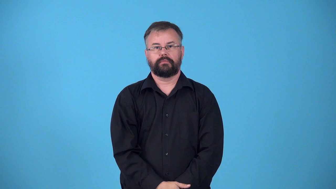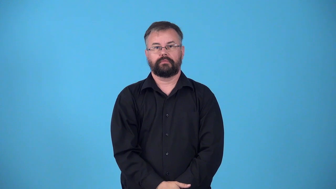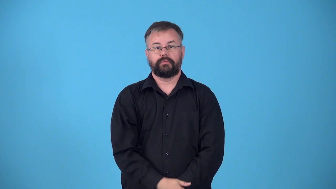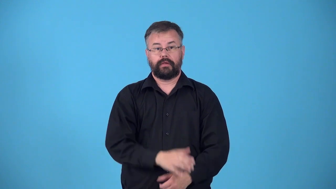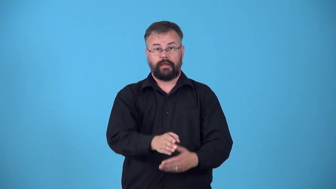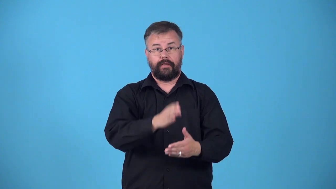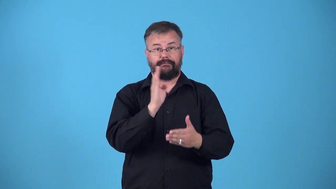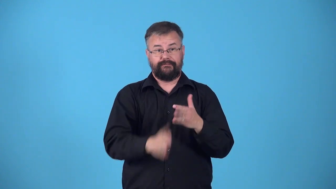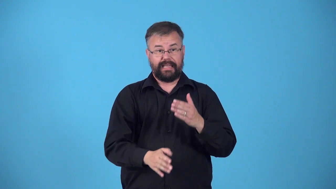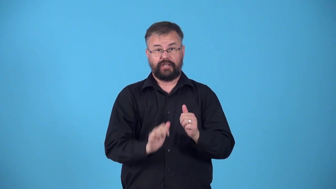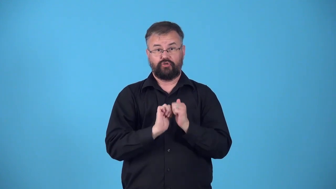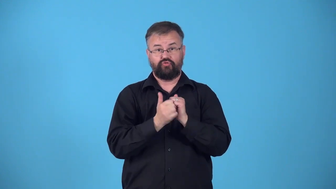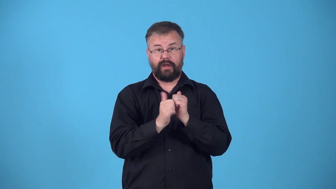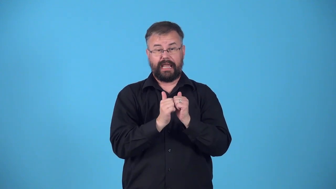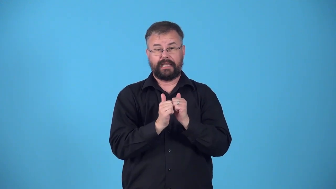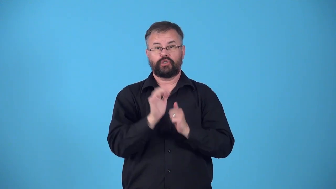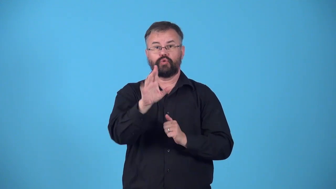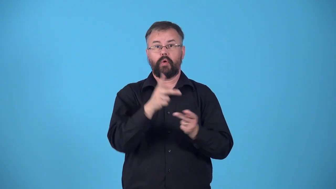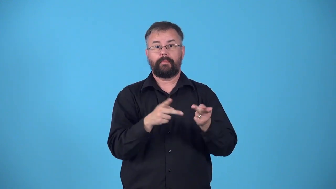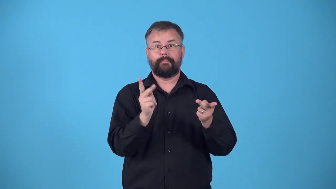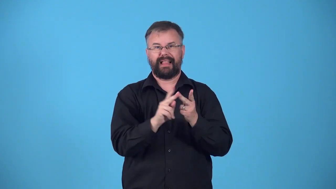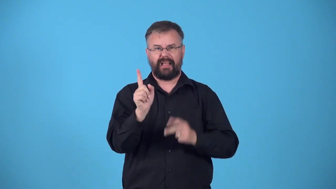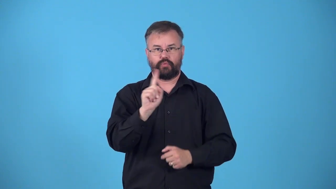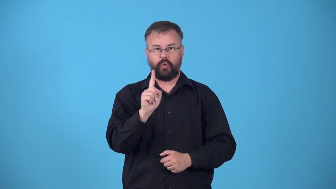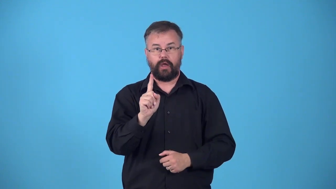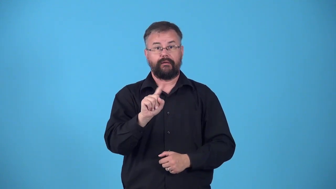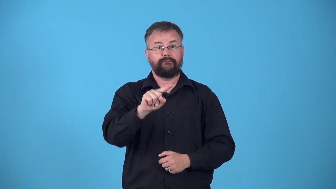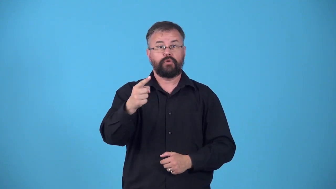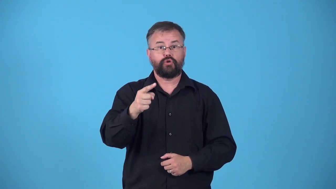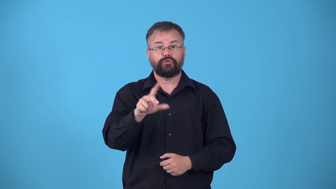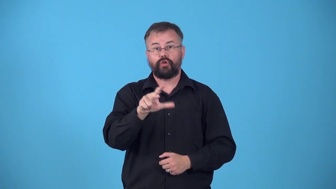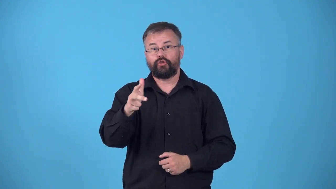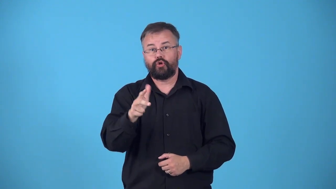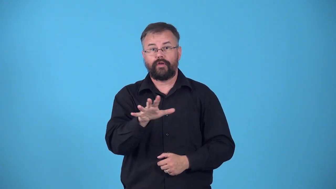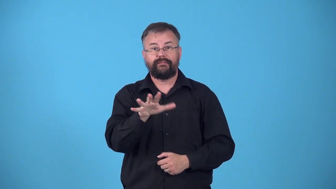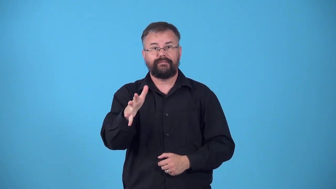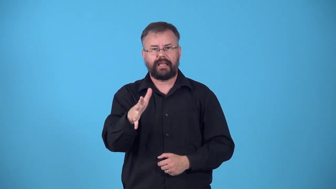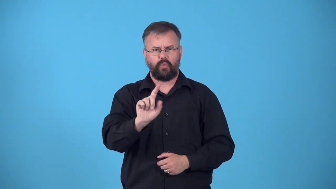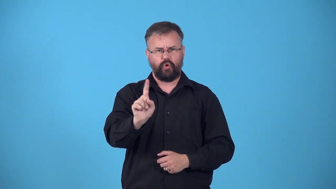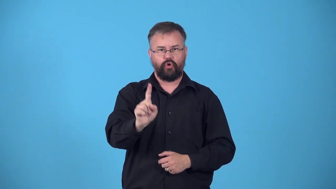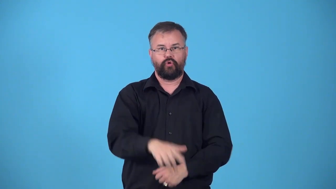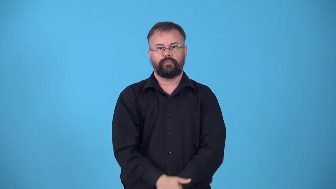place